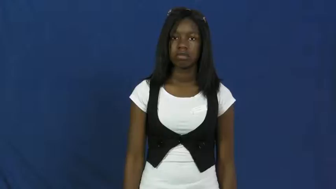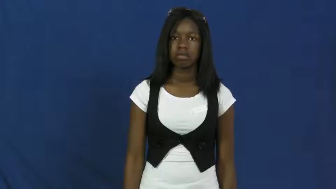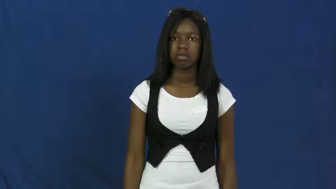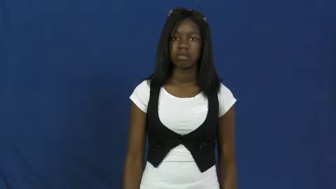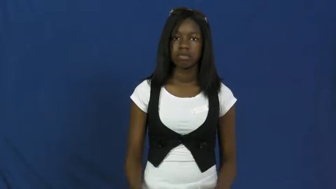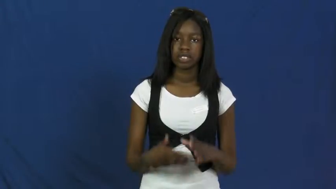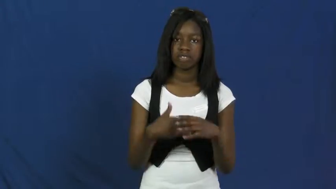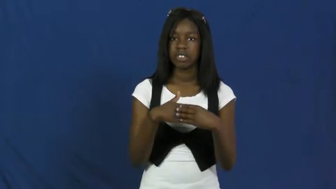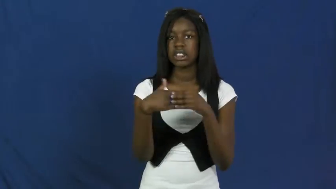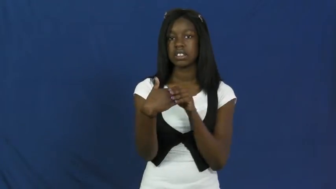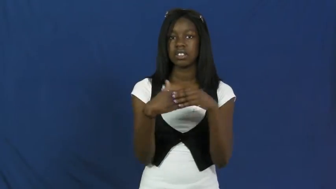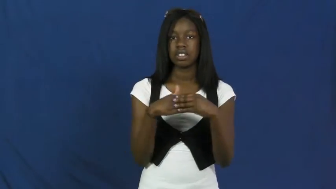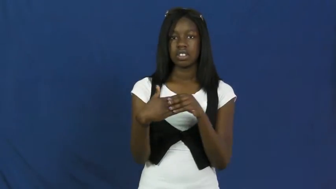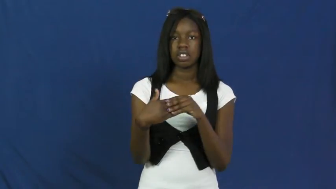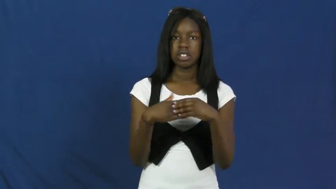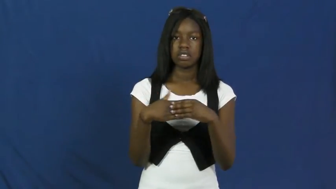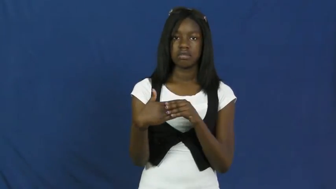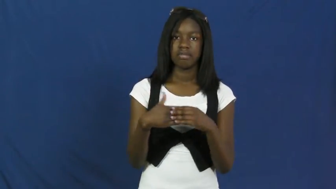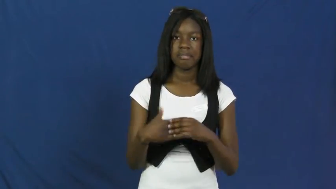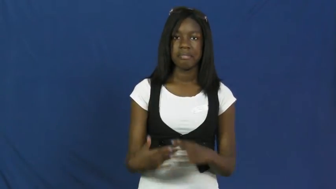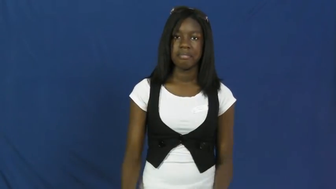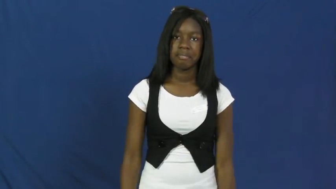flexible,malleable,floppy,bendy,rubbery,leeway,nonrigid,give,plasticity